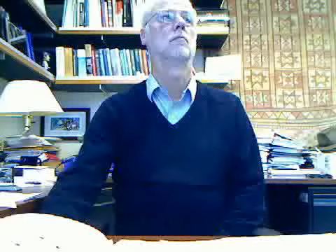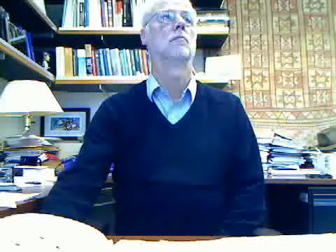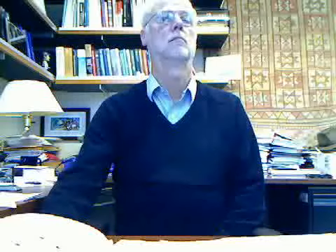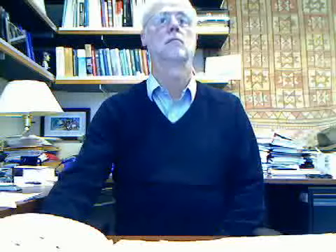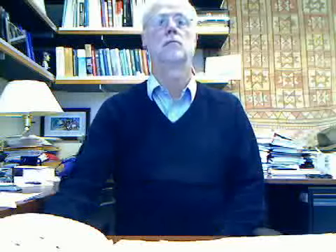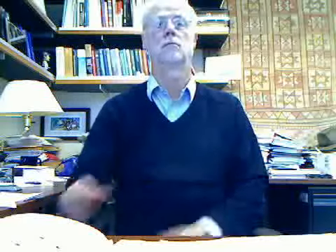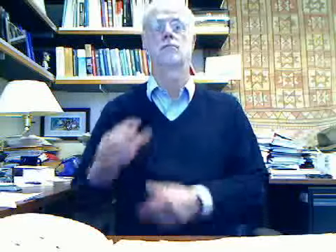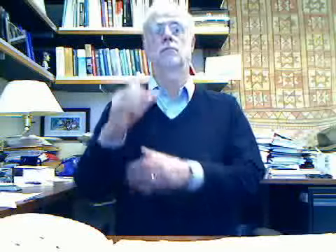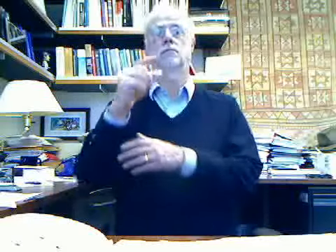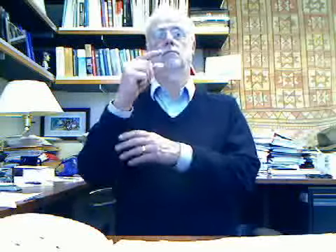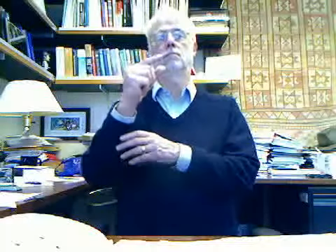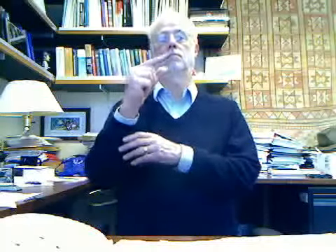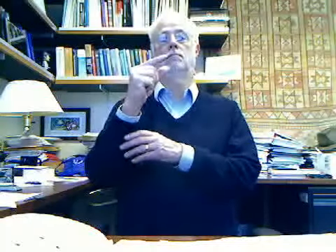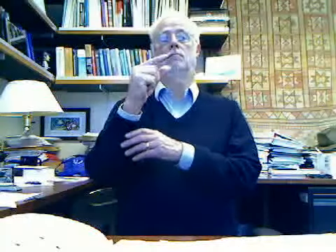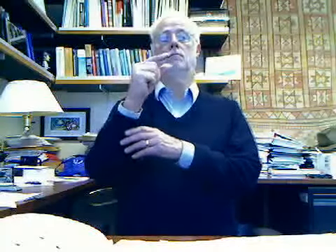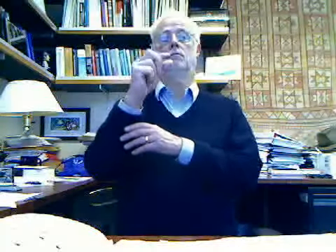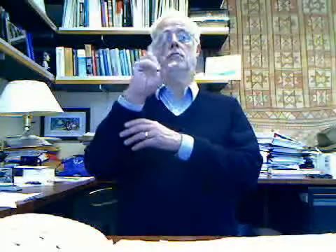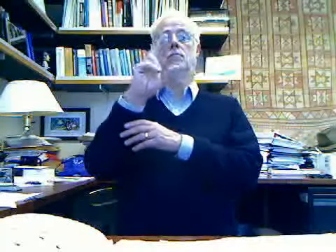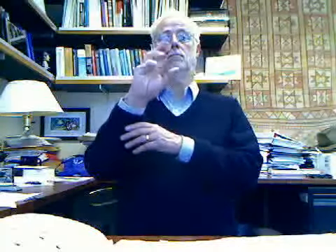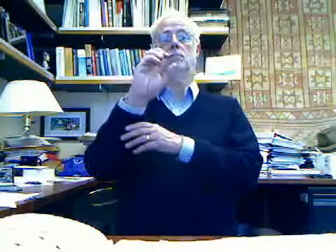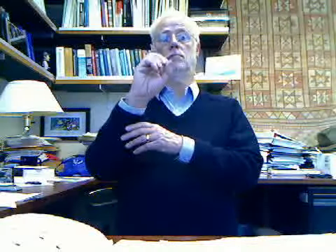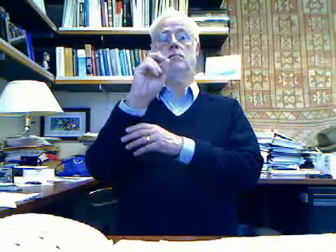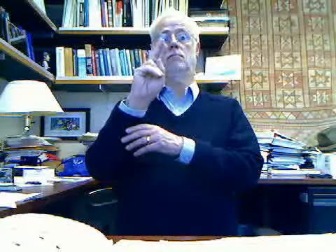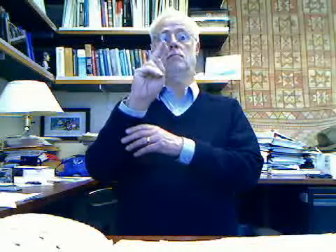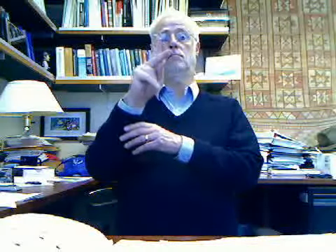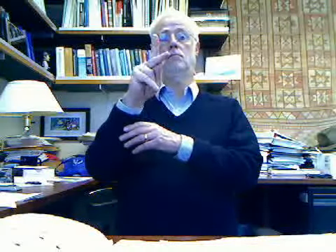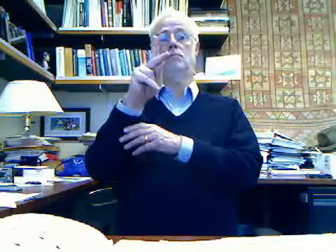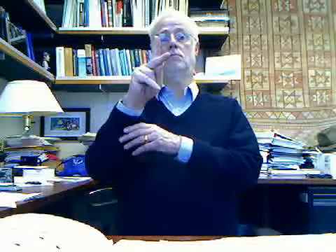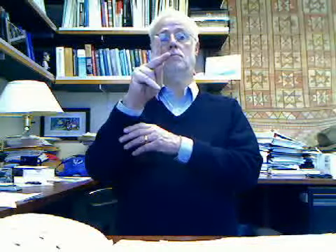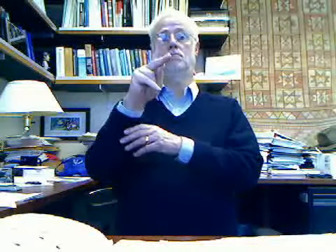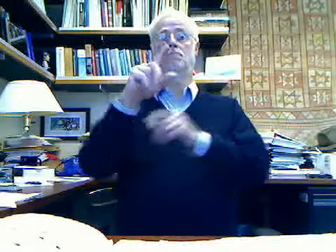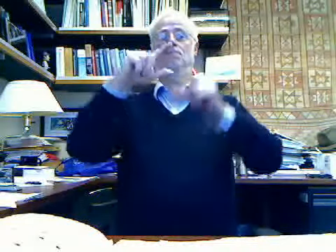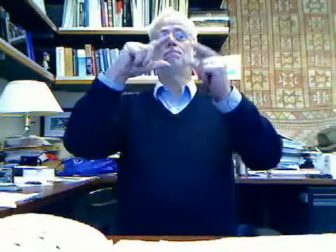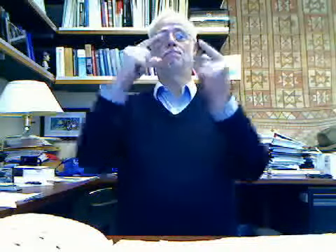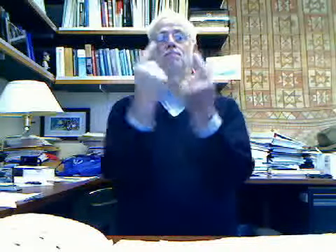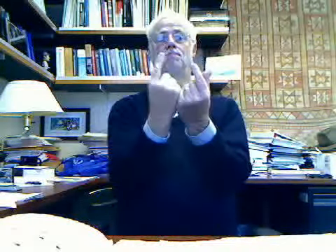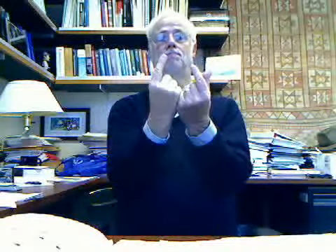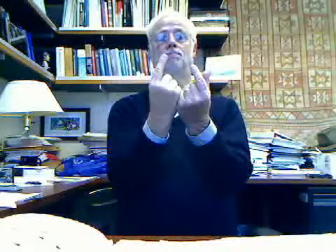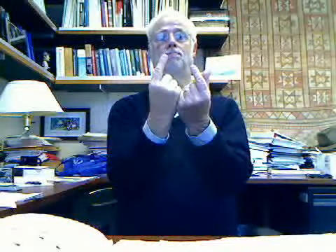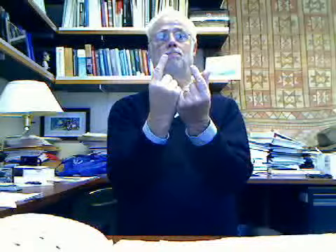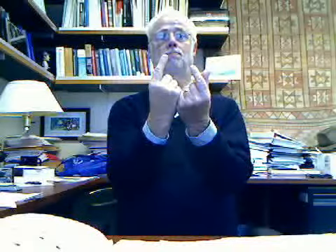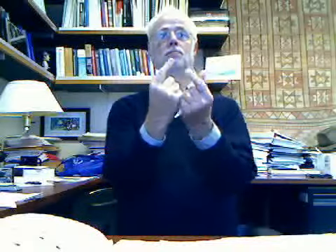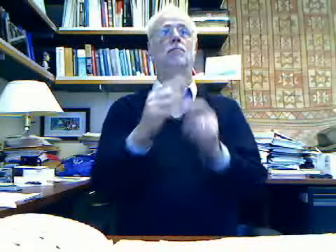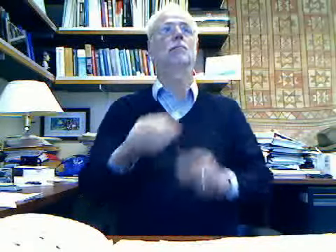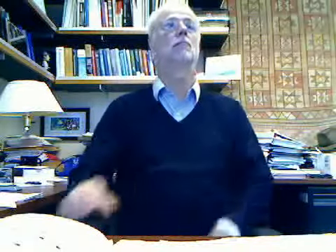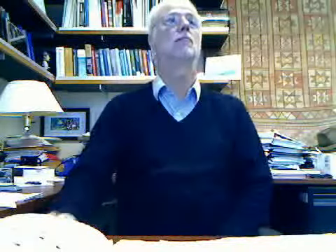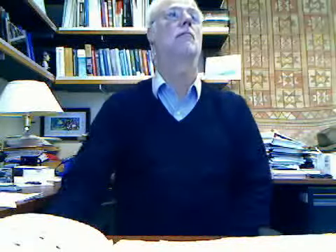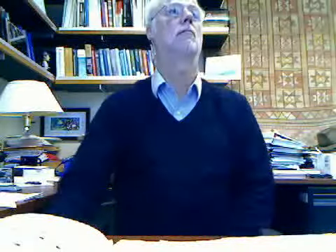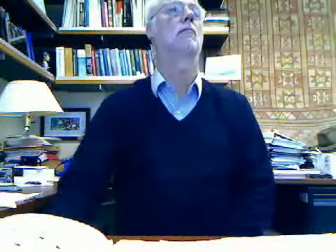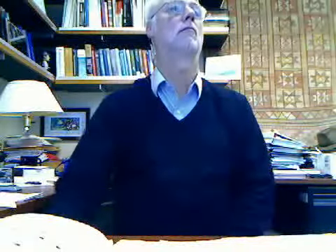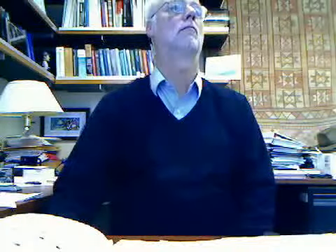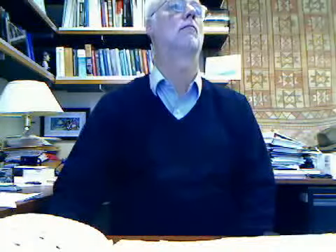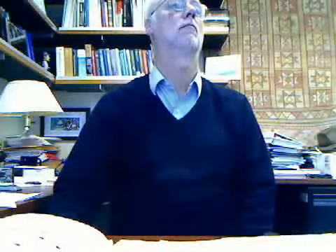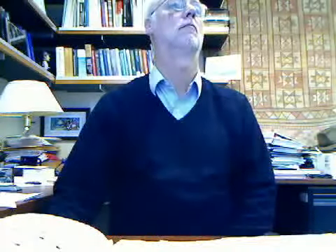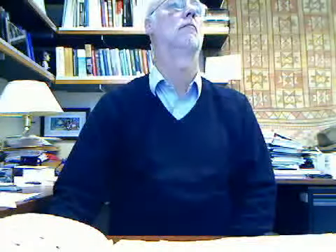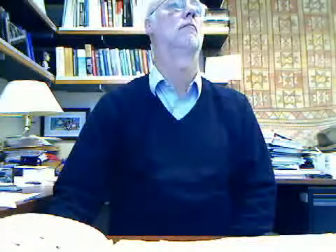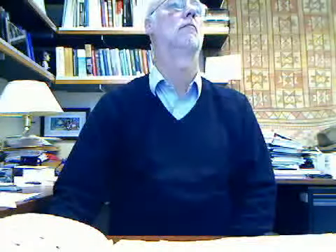Group